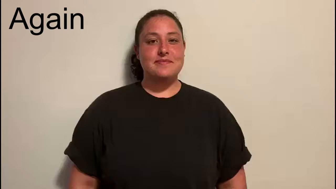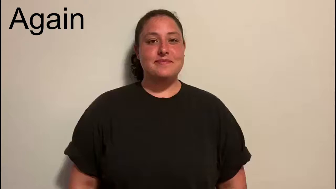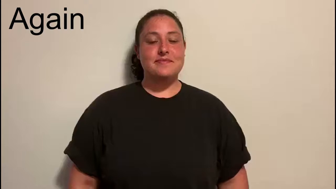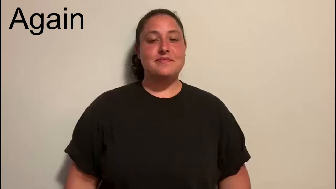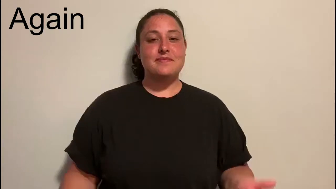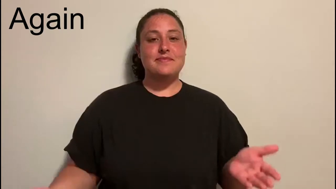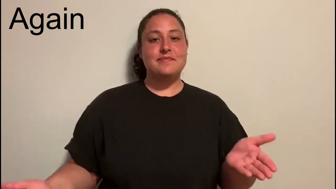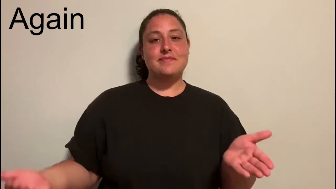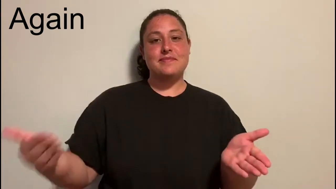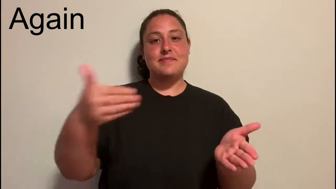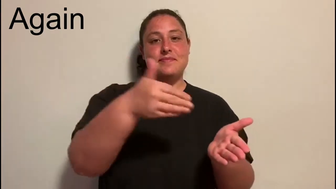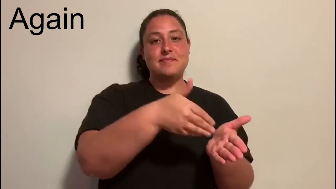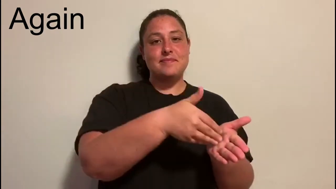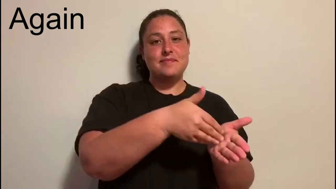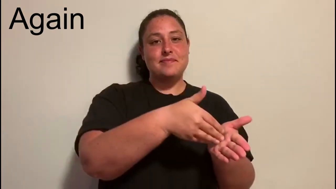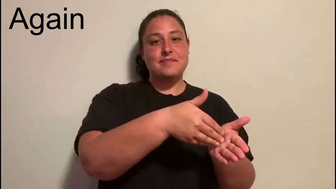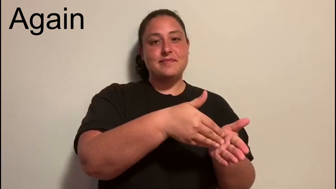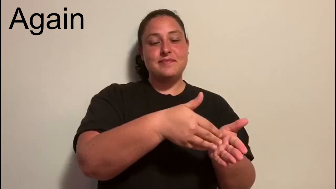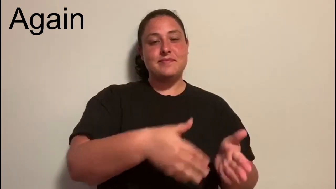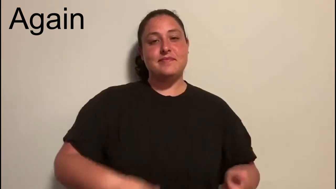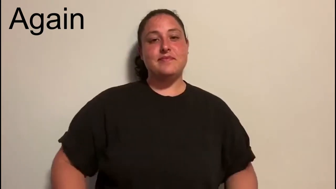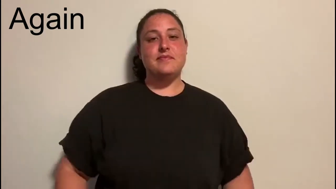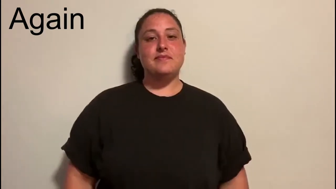Again